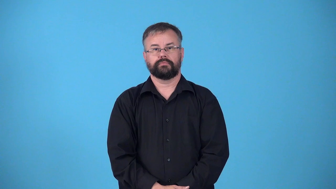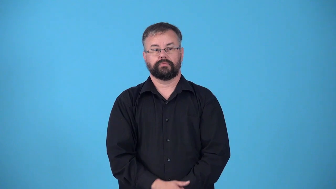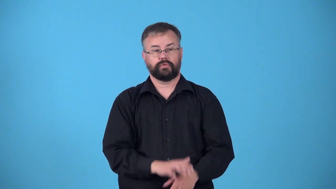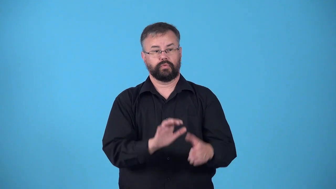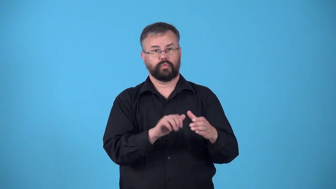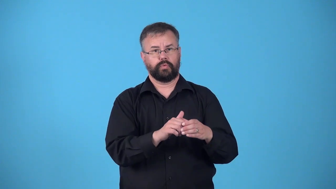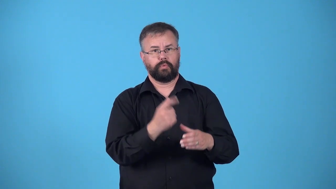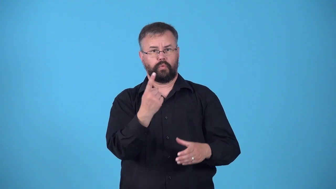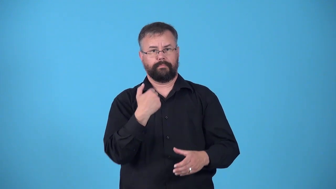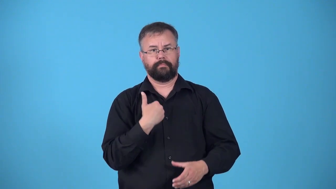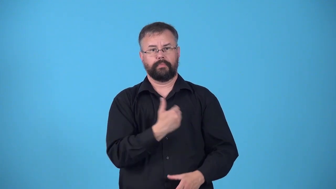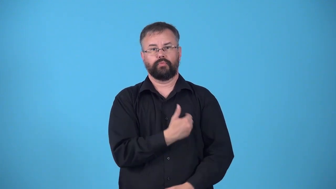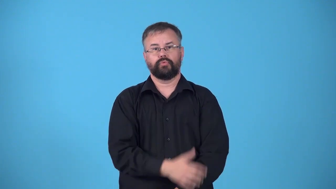monotype